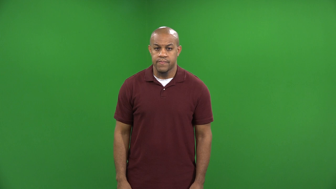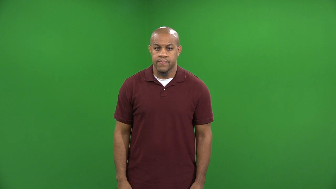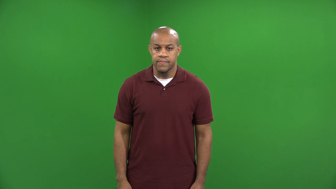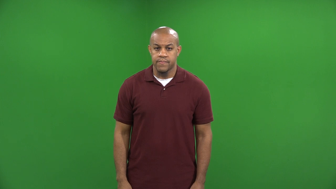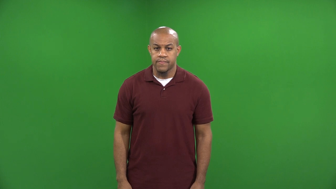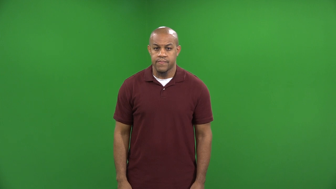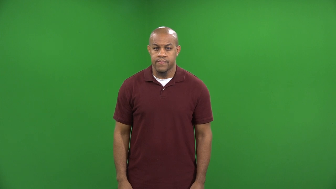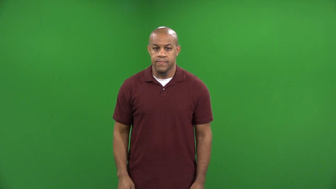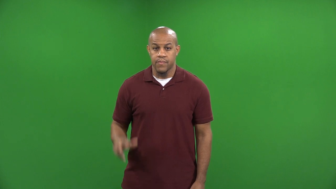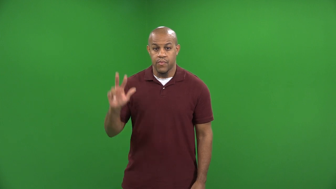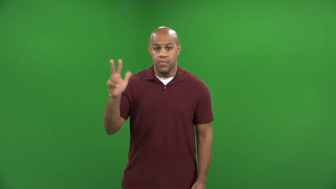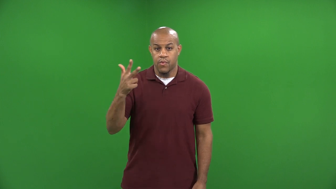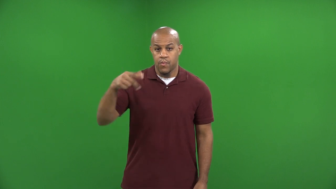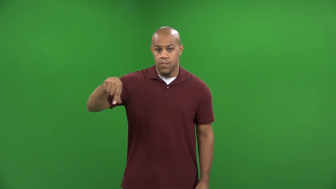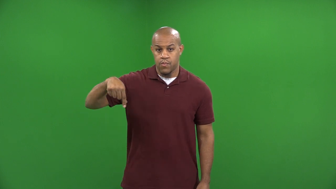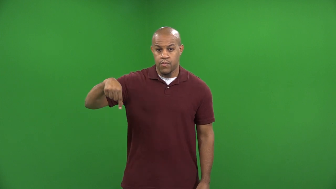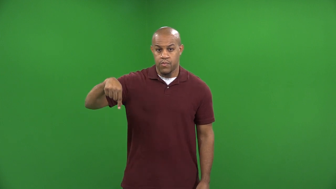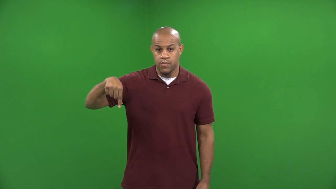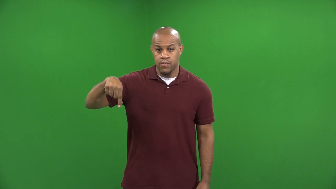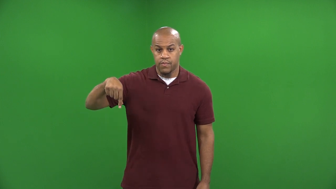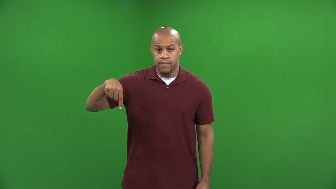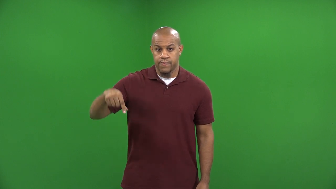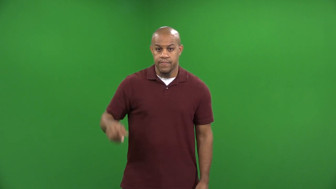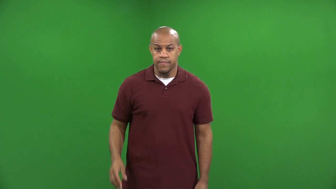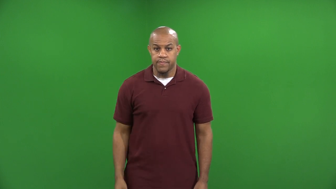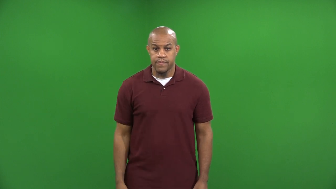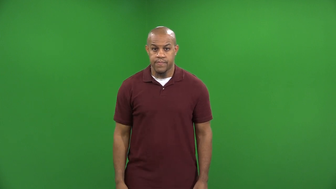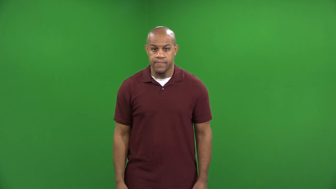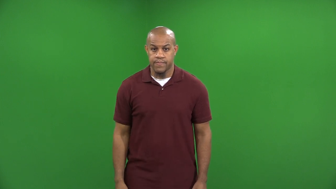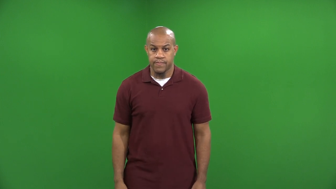Third quarter